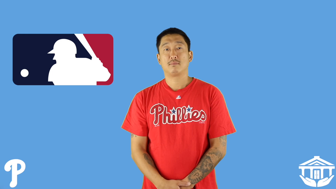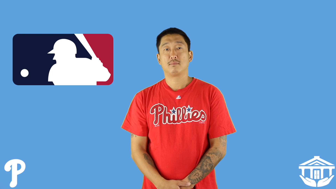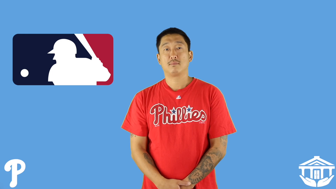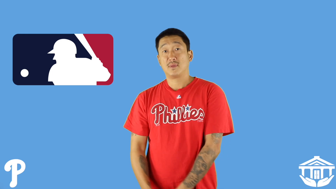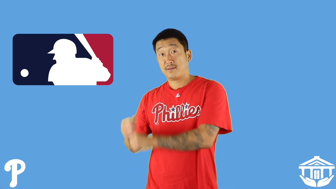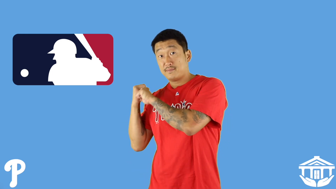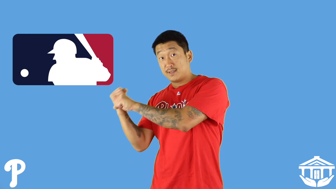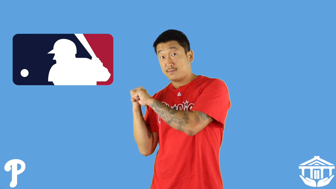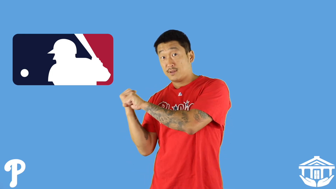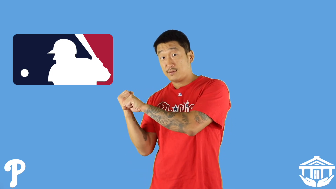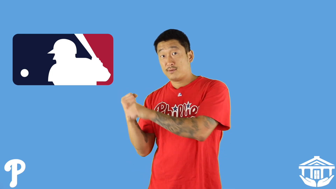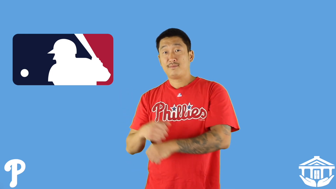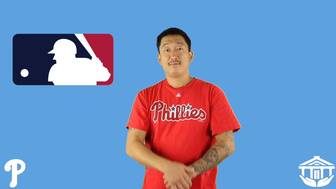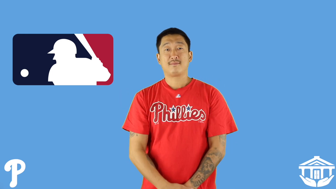Baseball